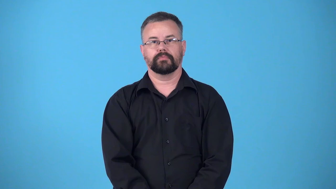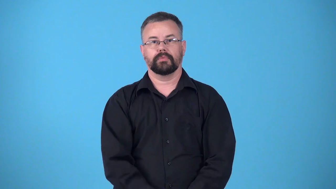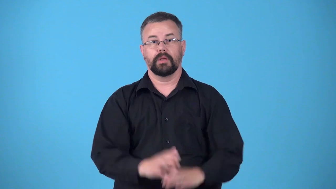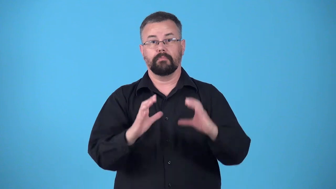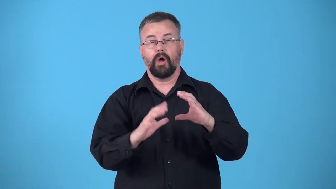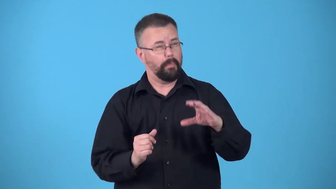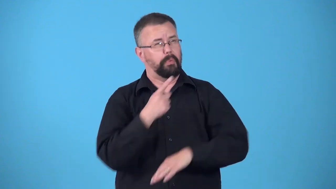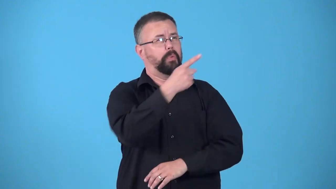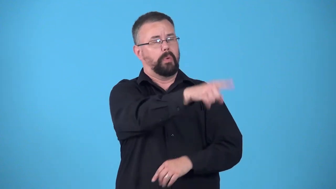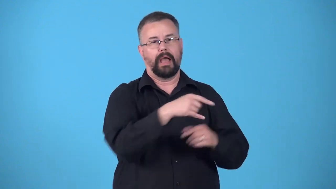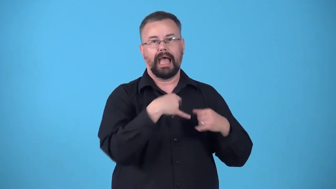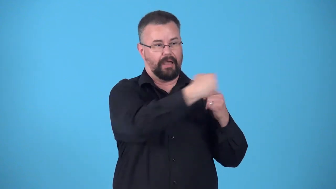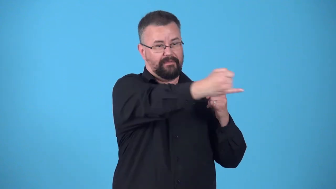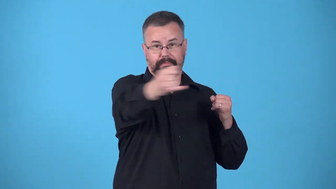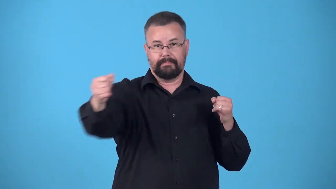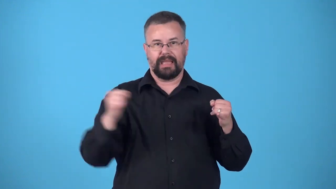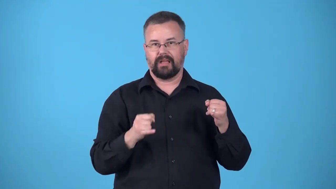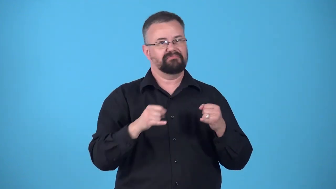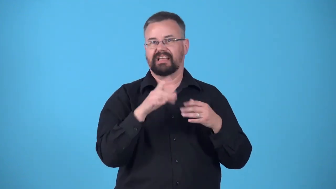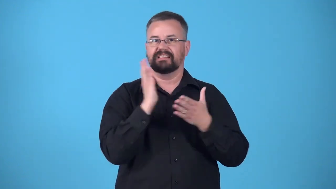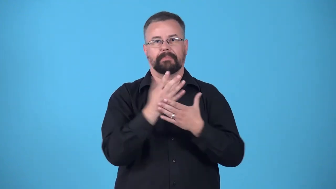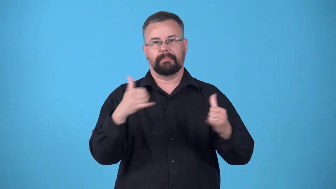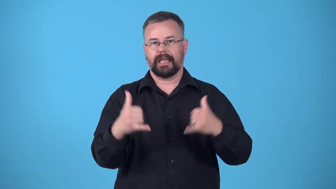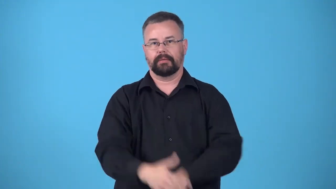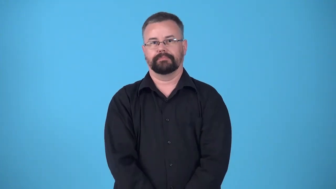dead ball